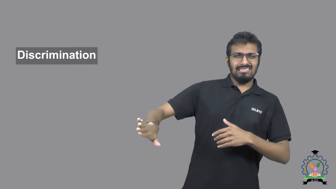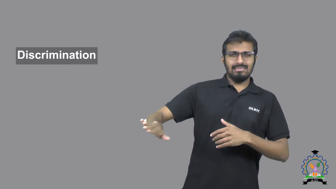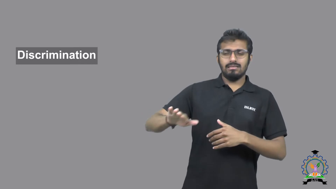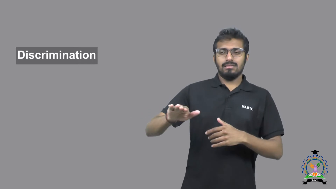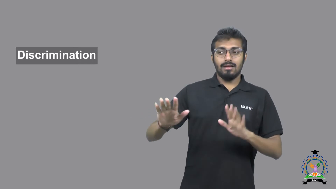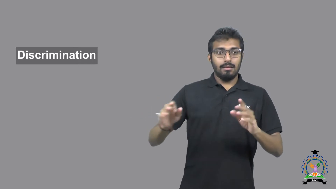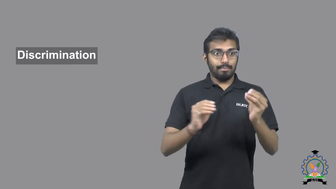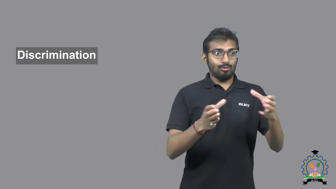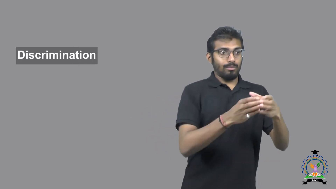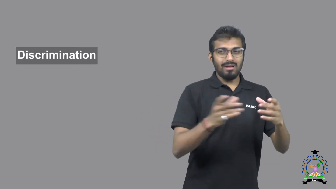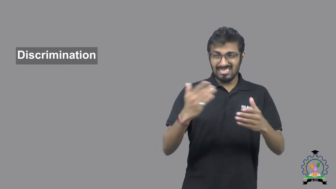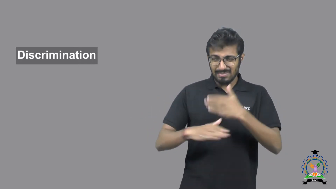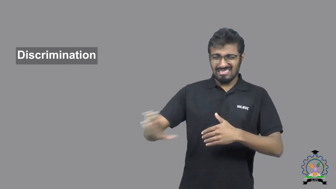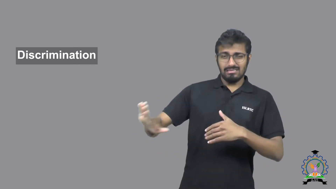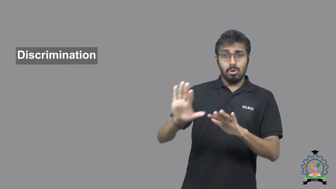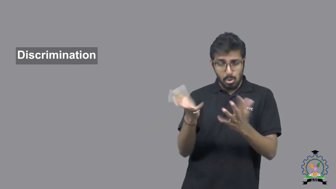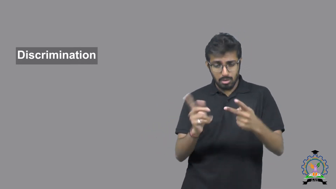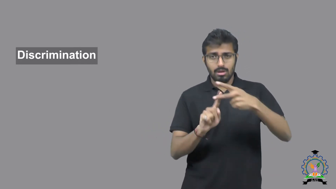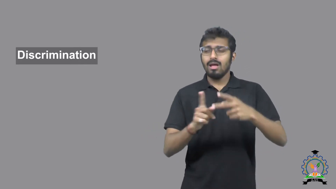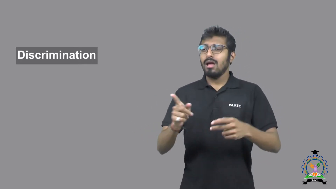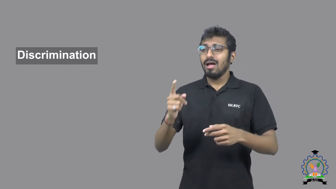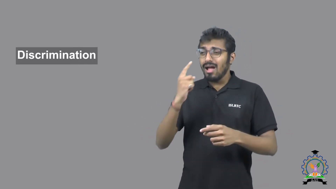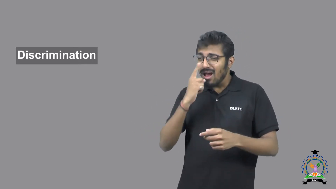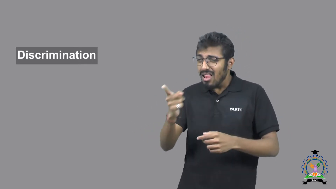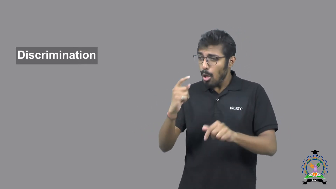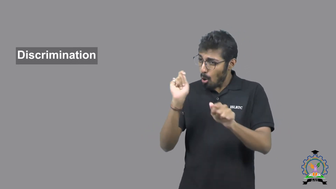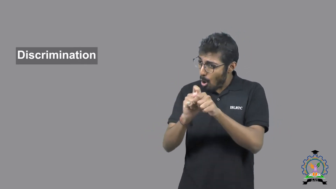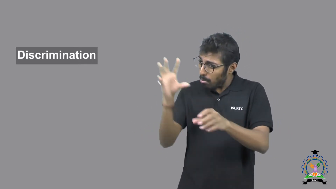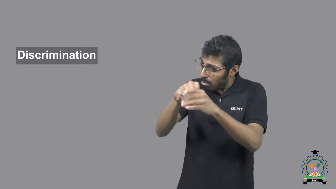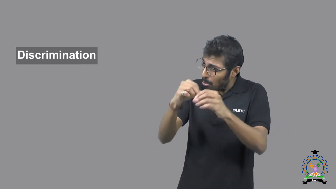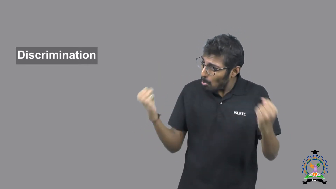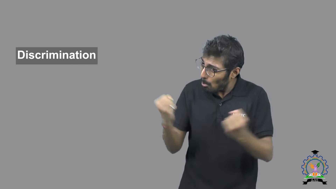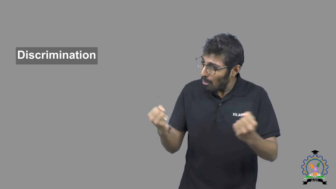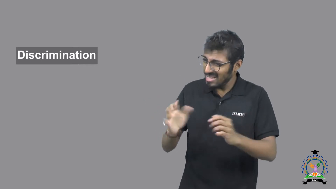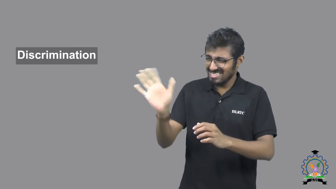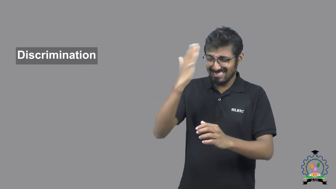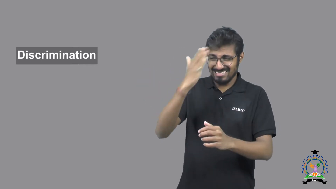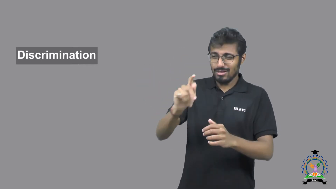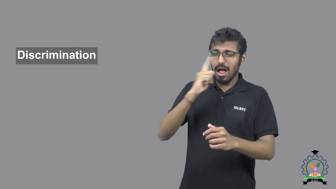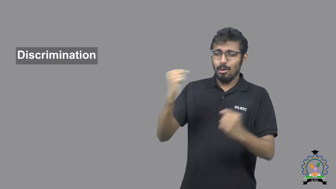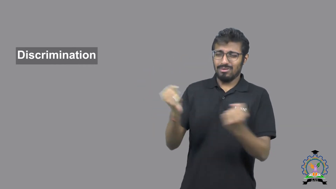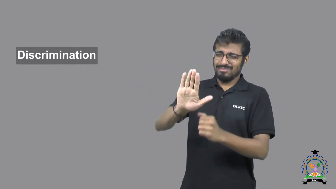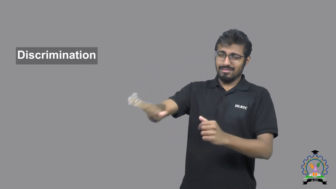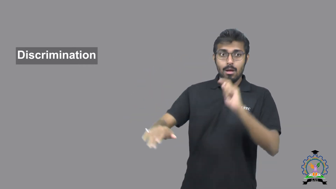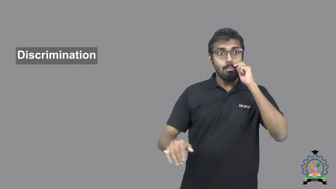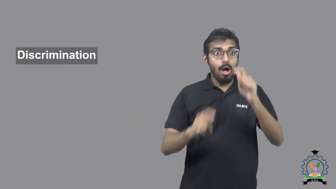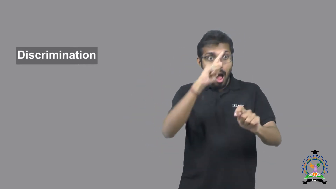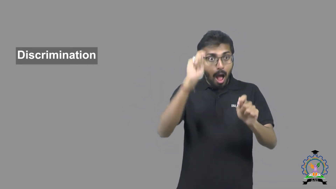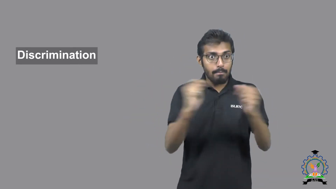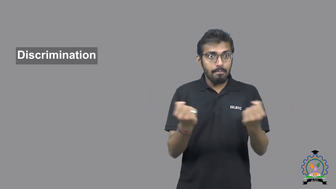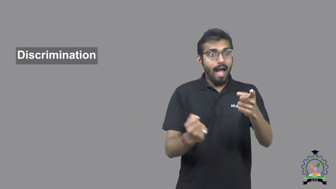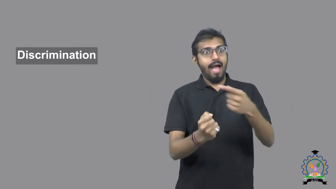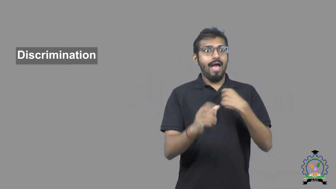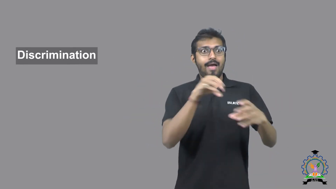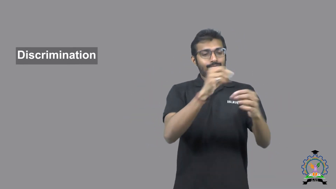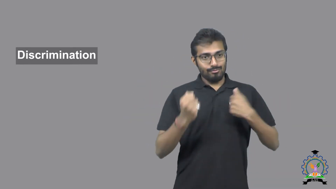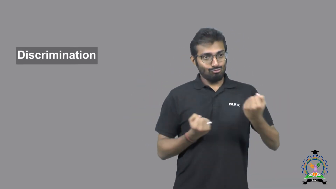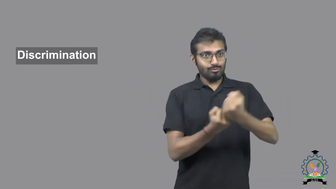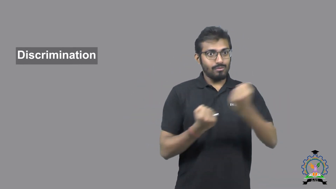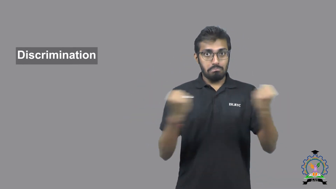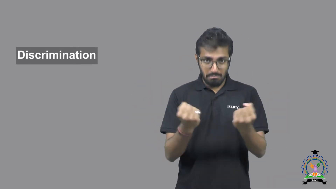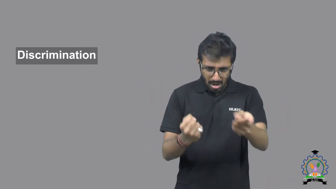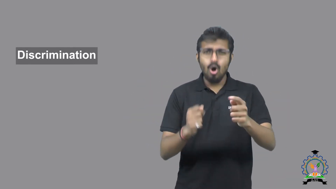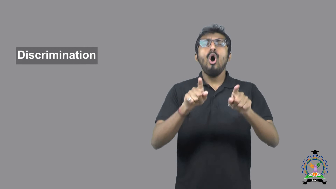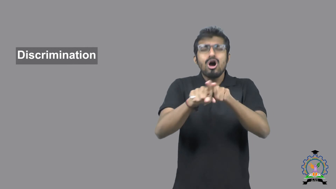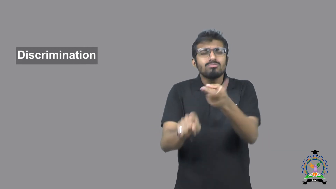Discrimination